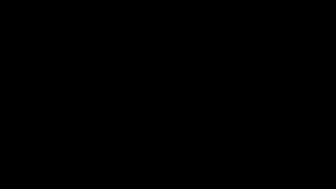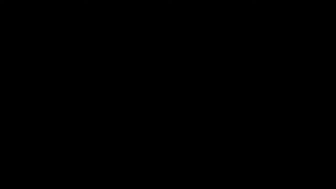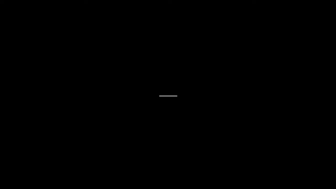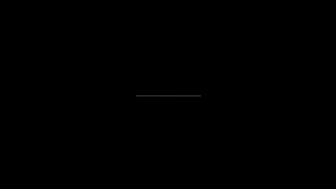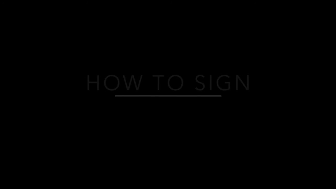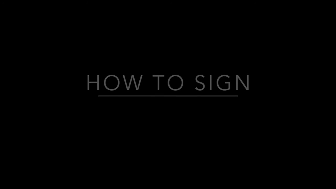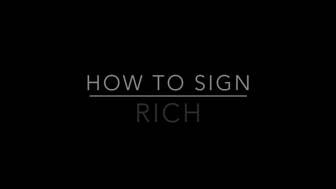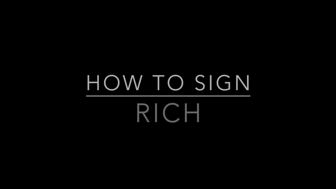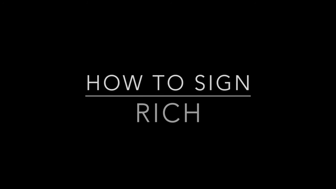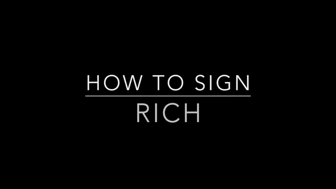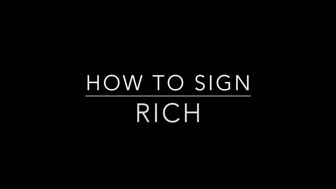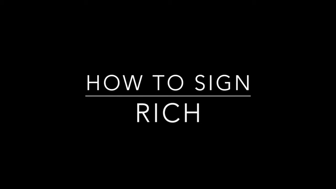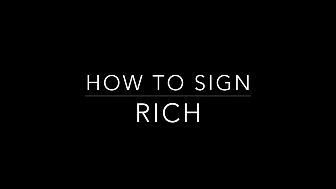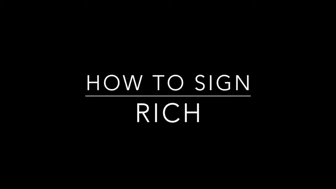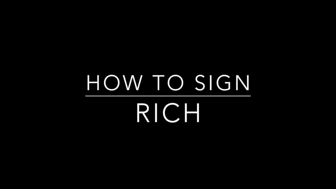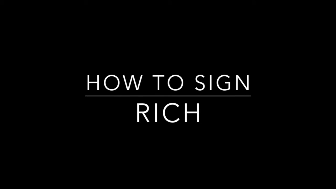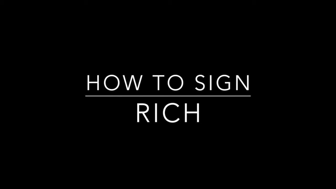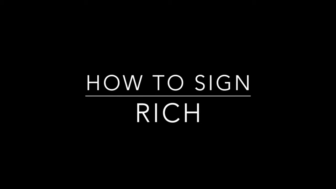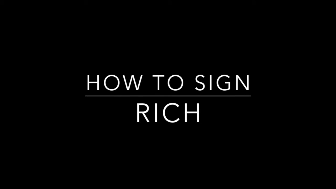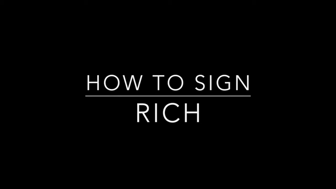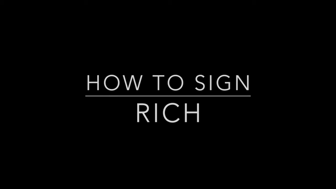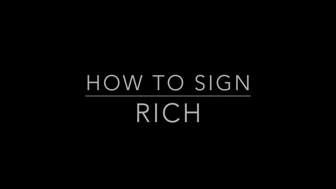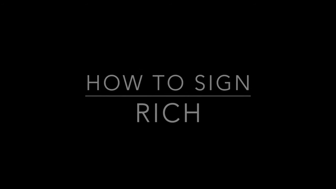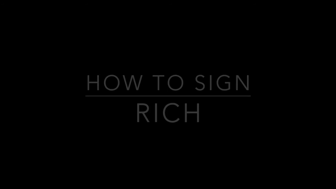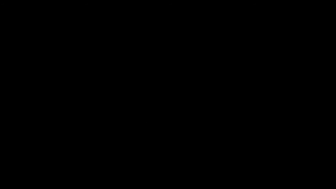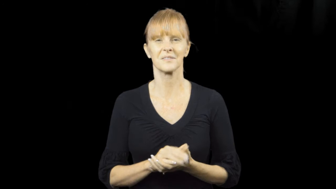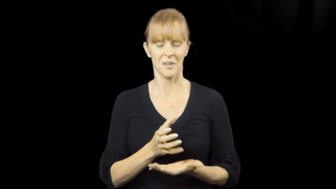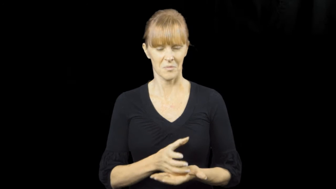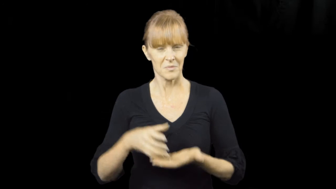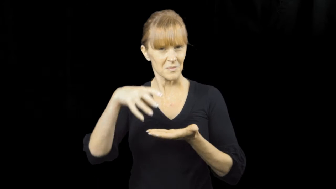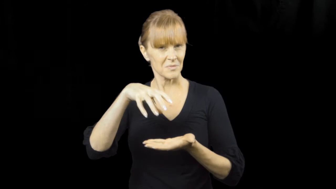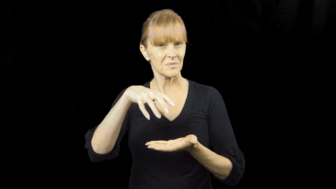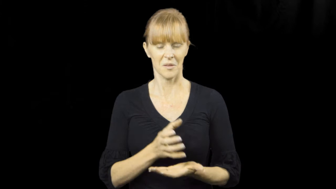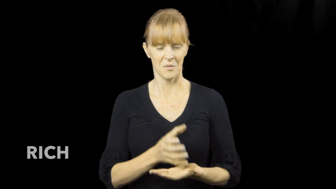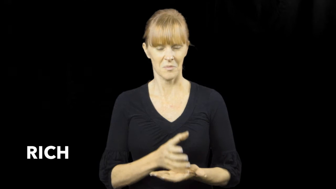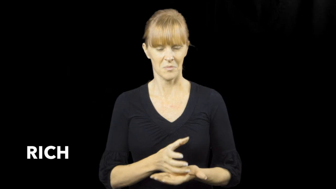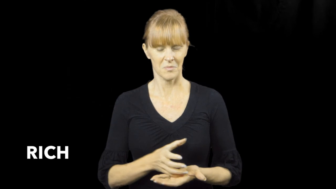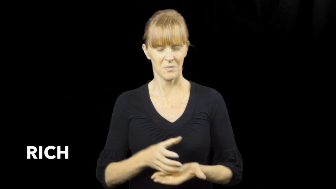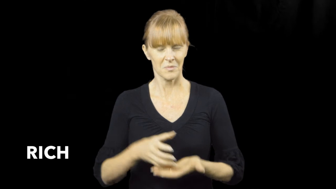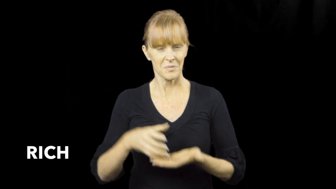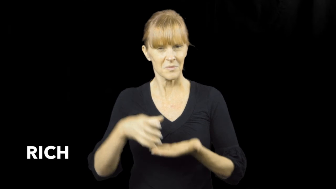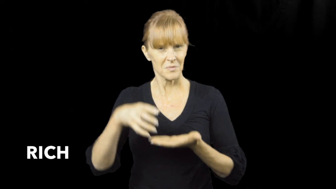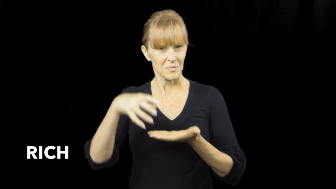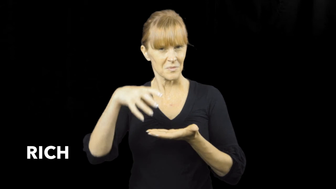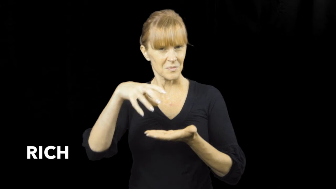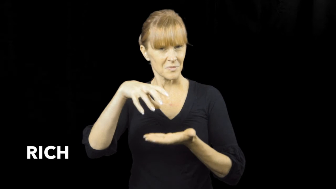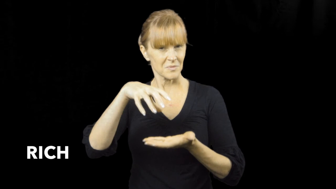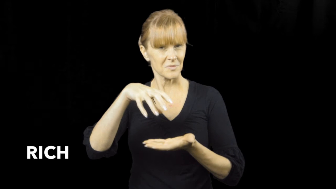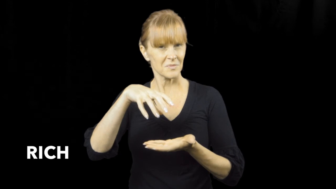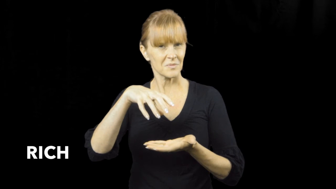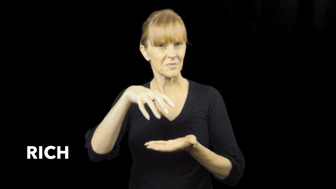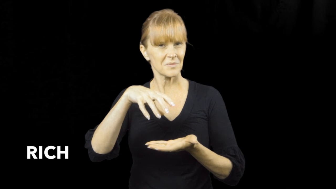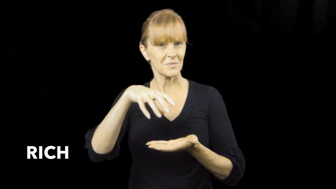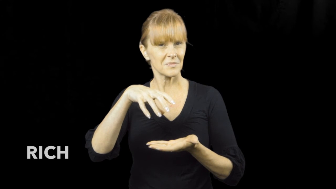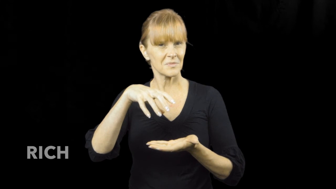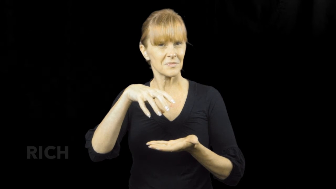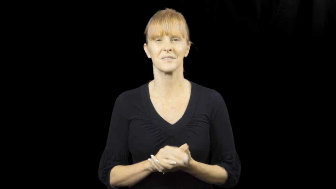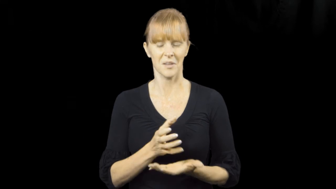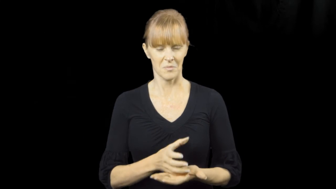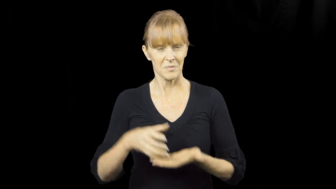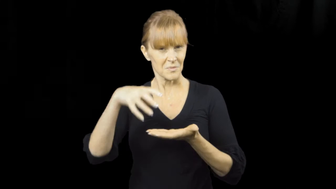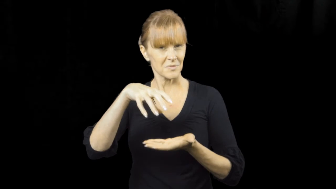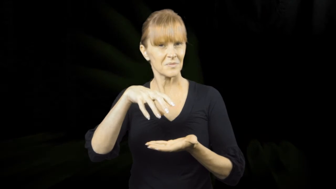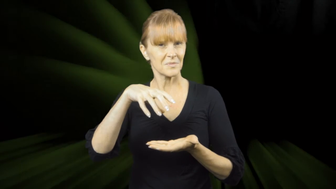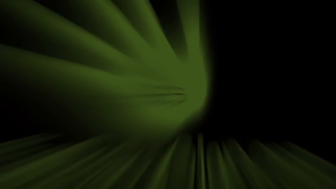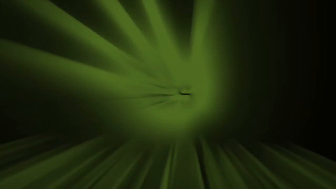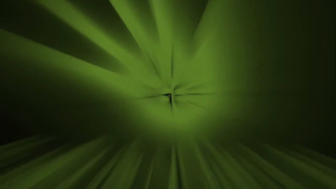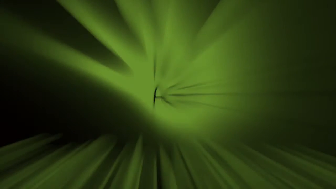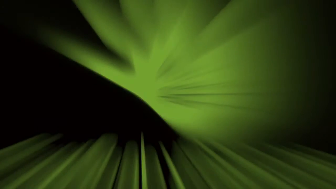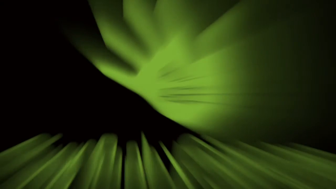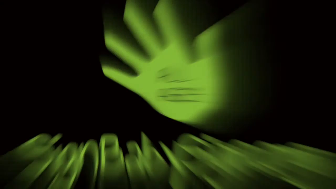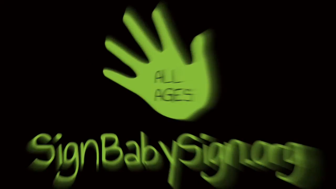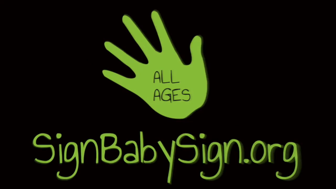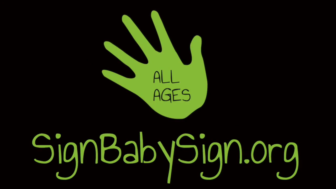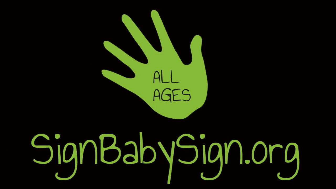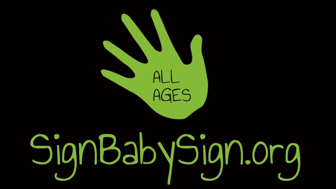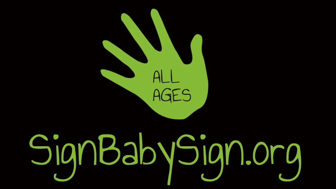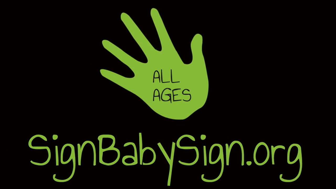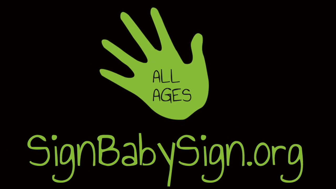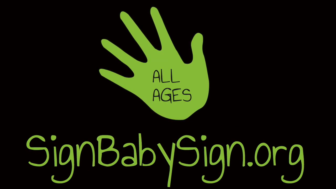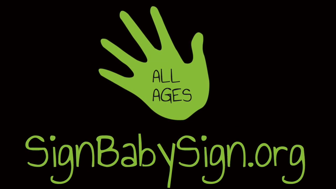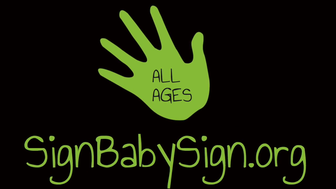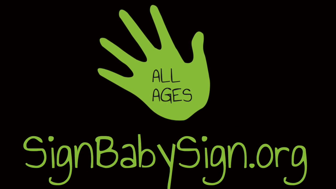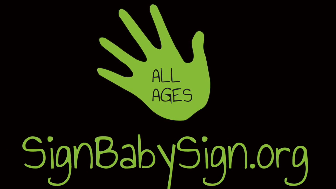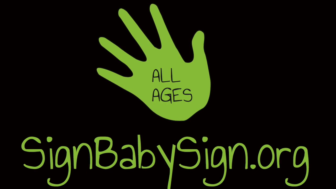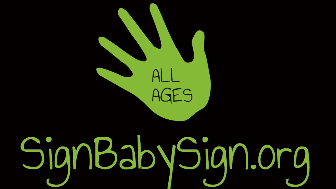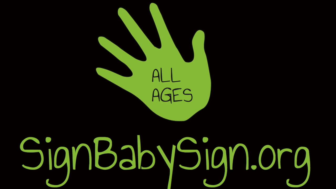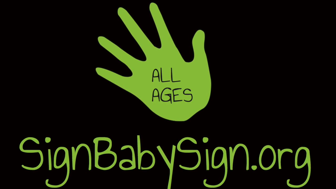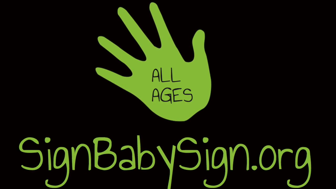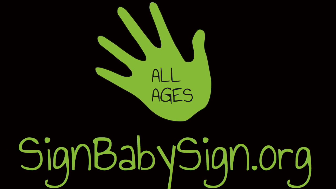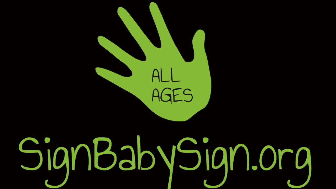Rich